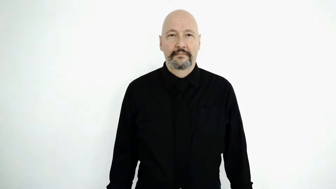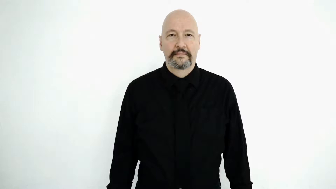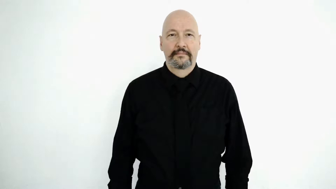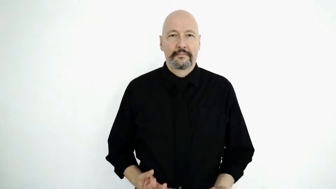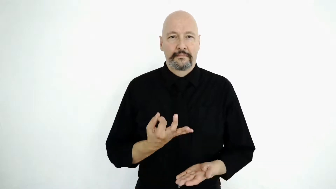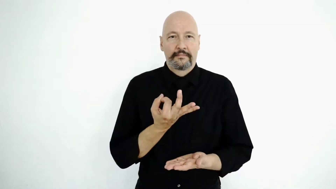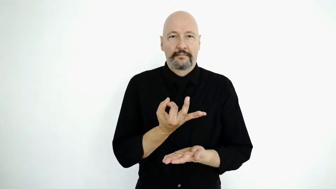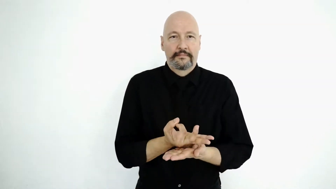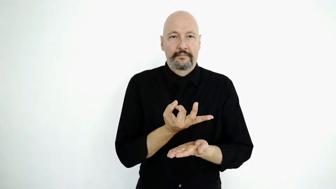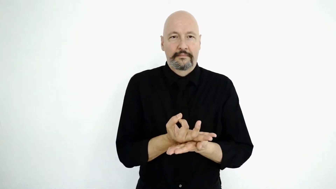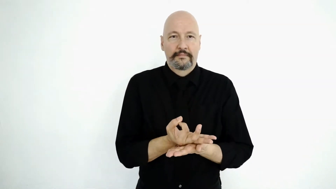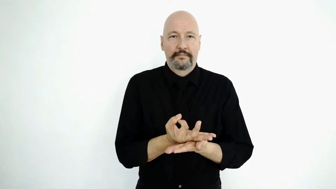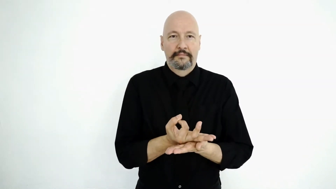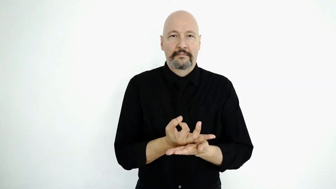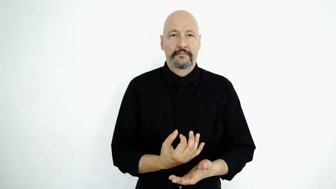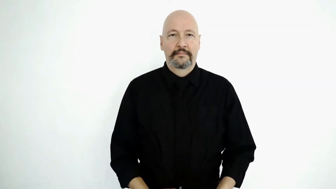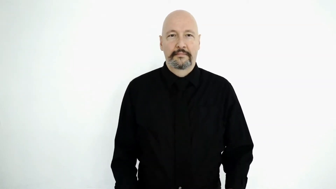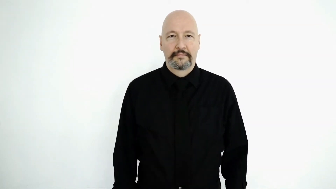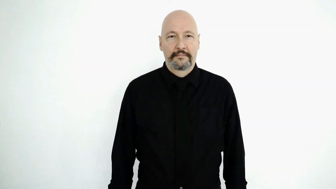FINANCE-[initialized-version]